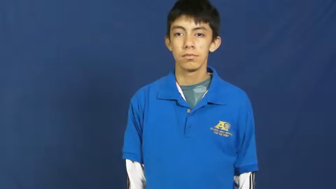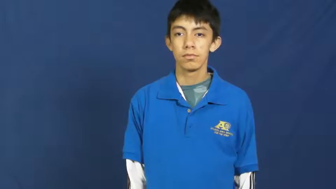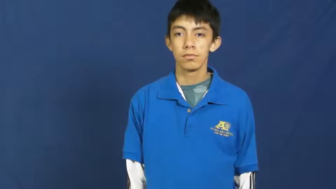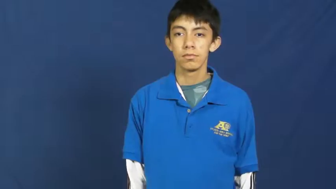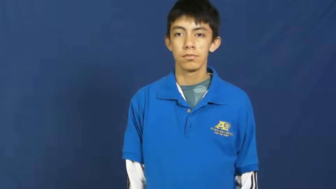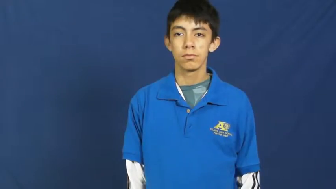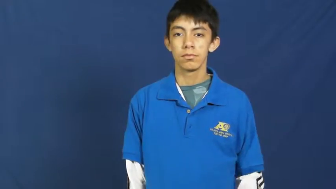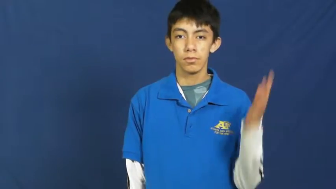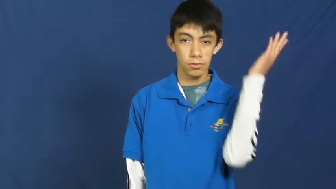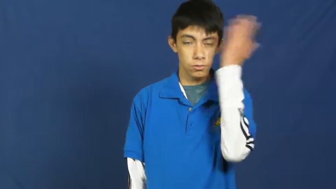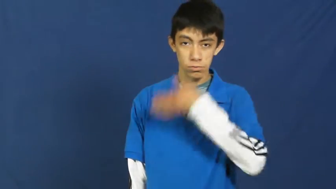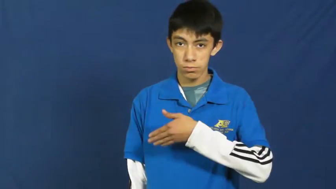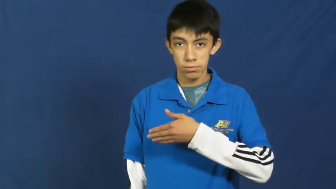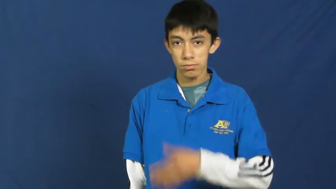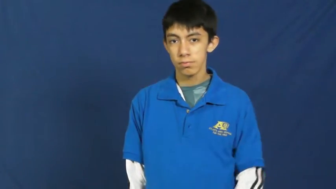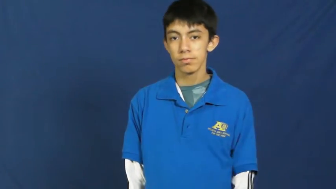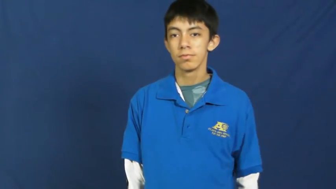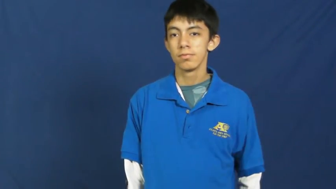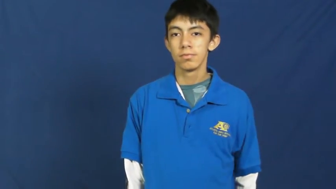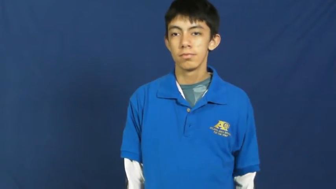overlook,blind